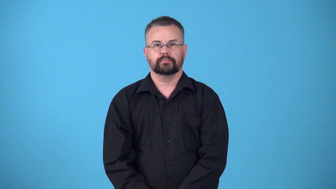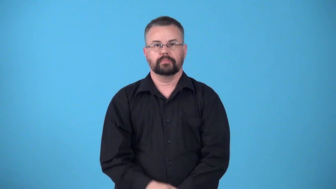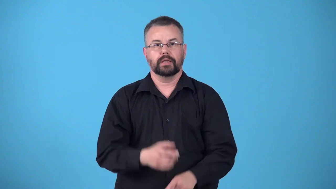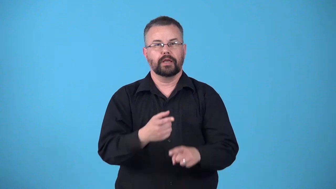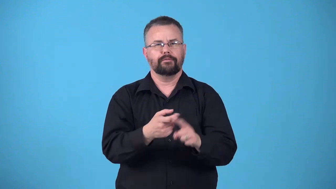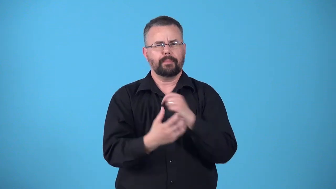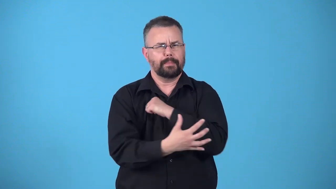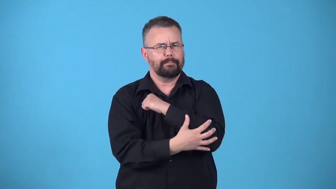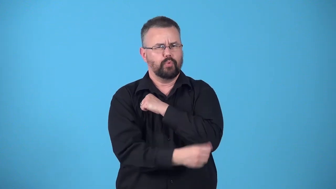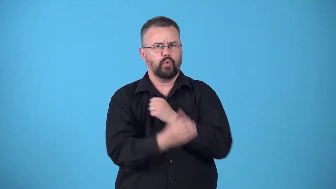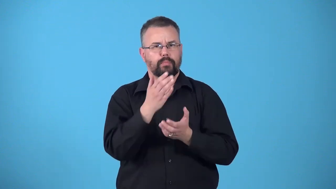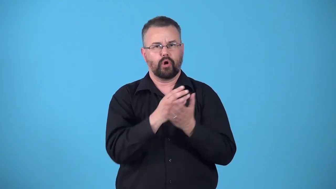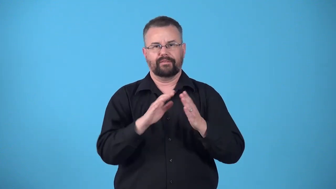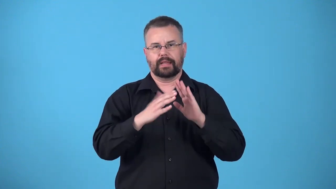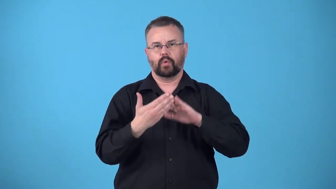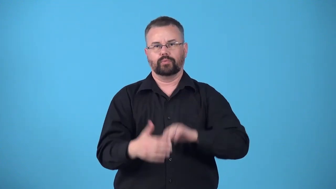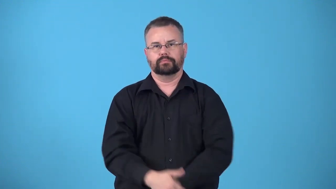born on the wrong side of the tracks